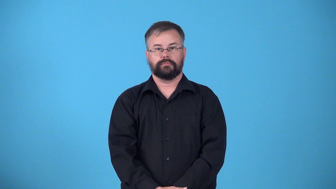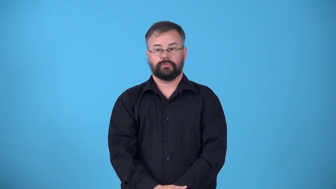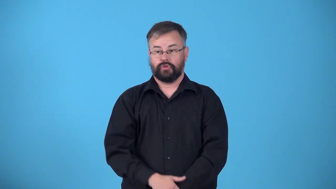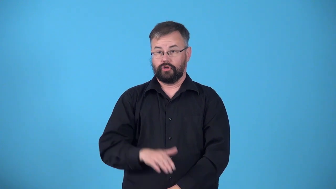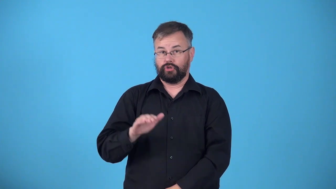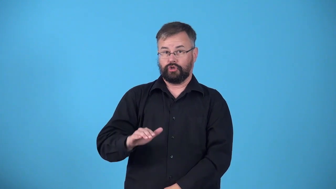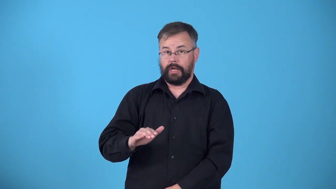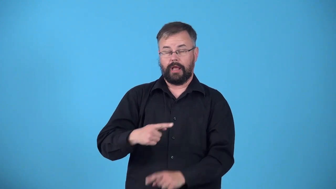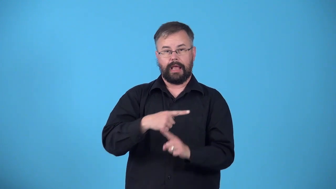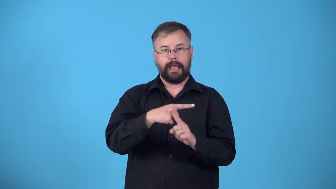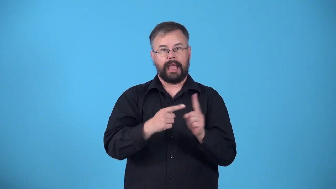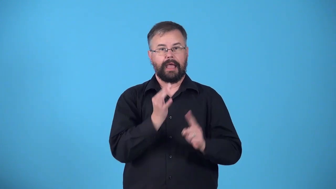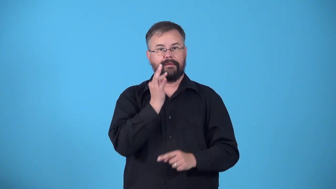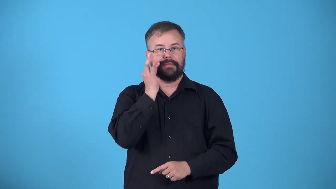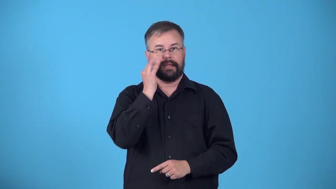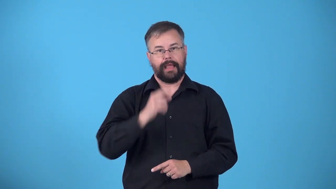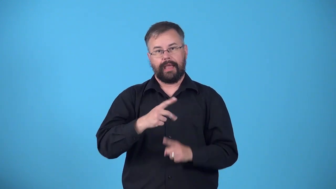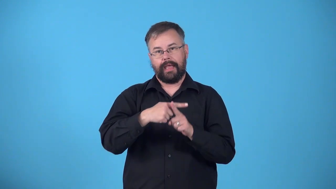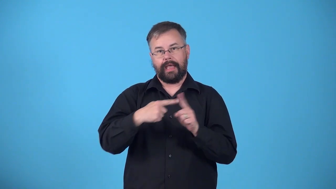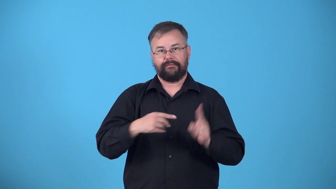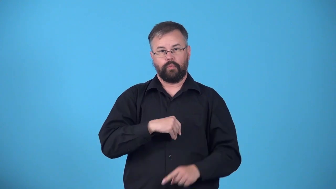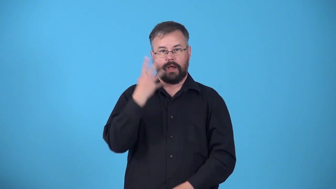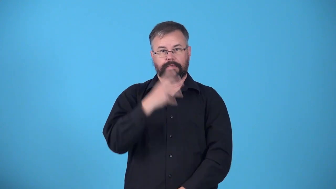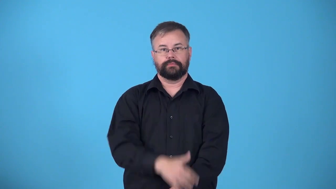half breed